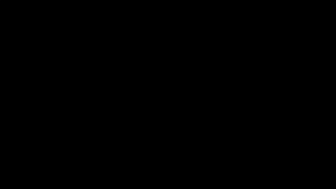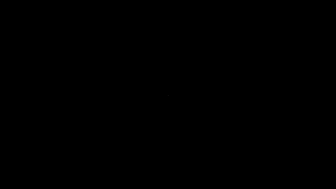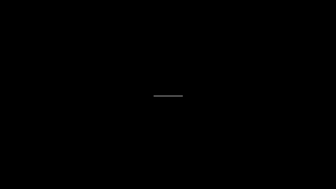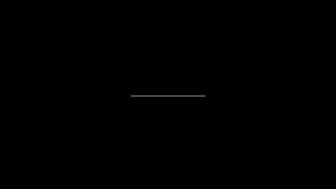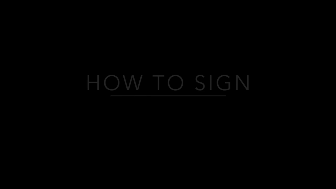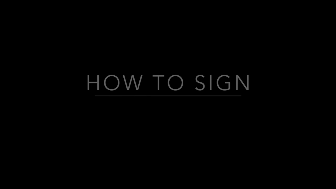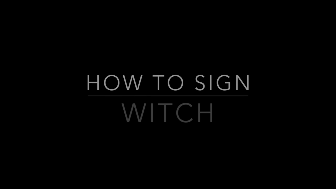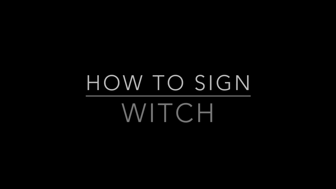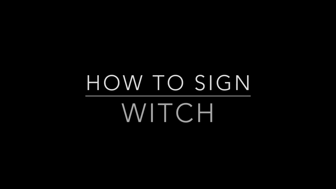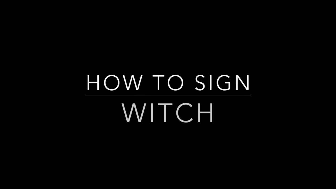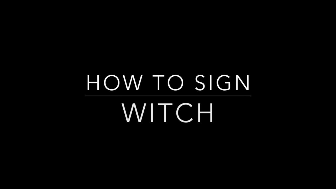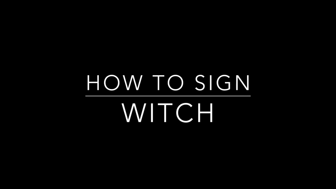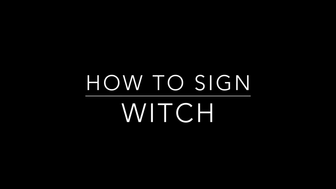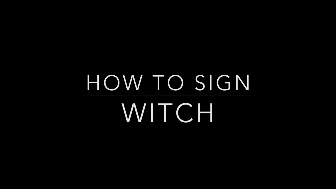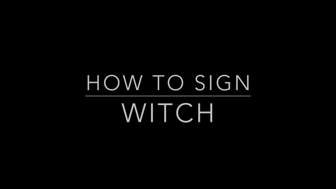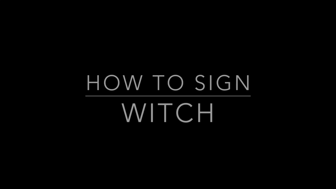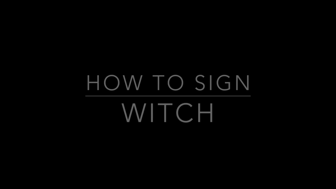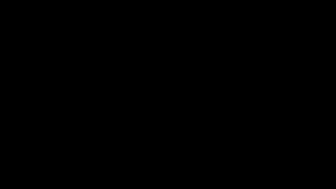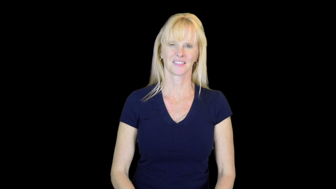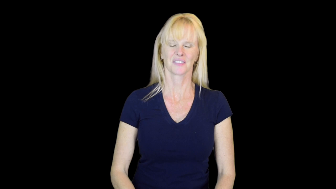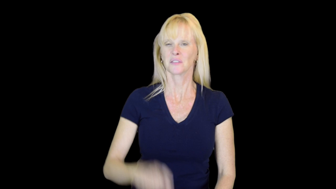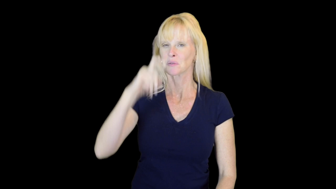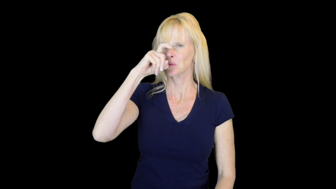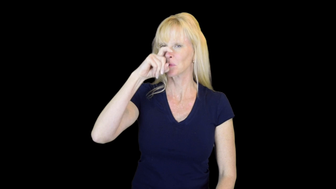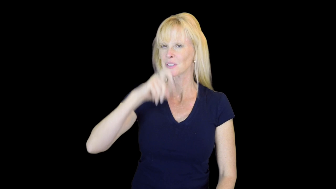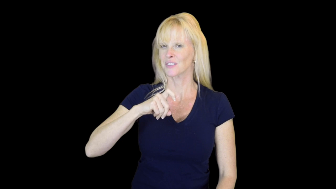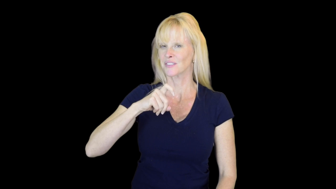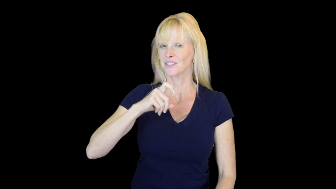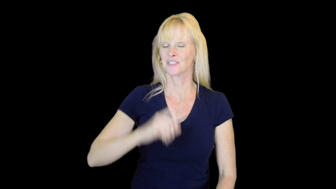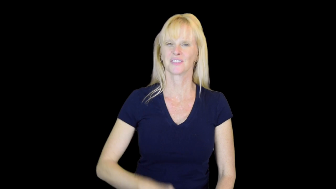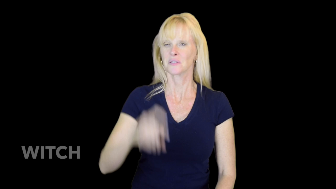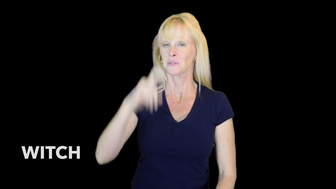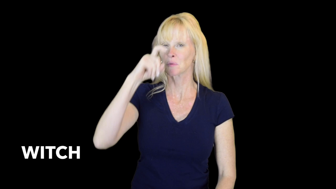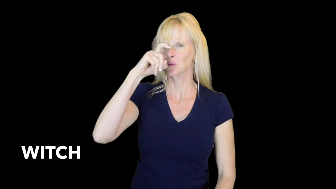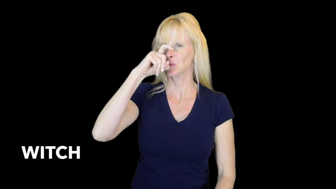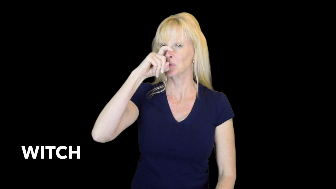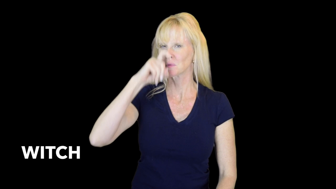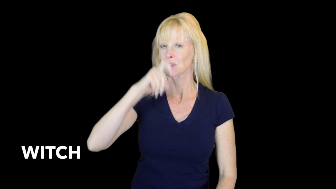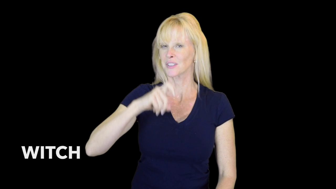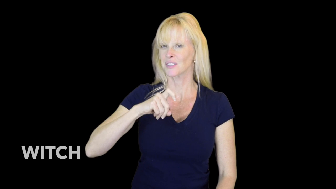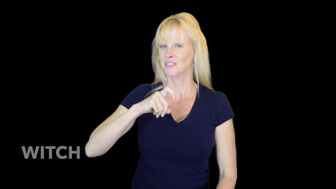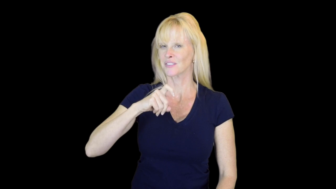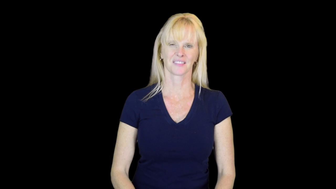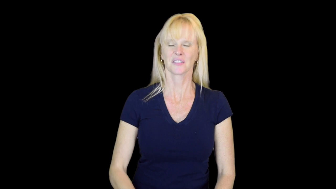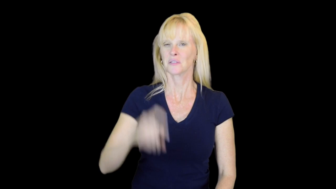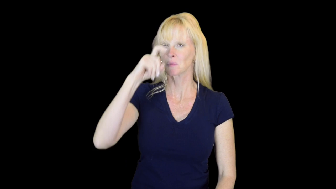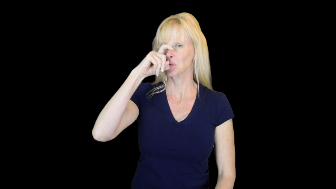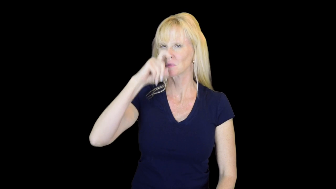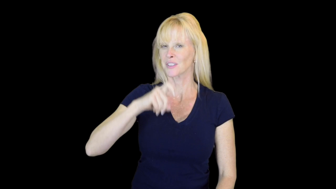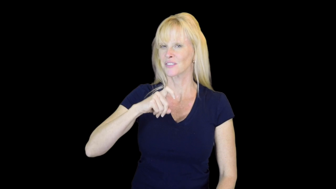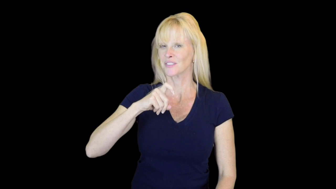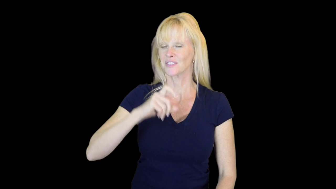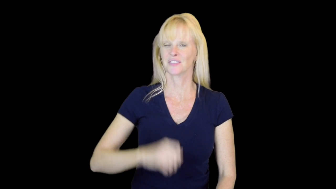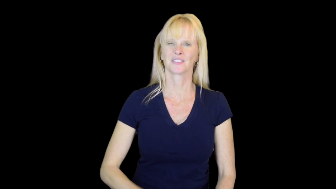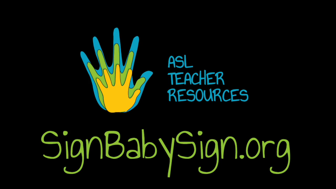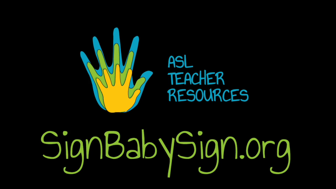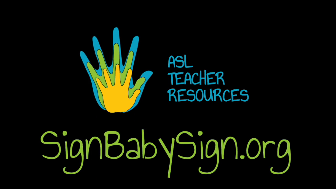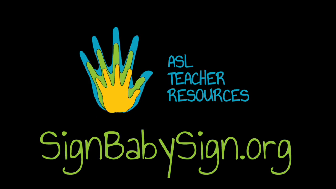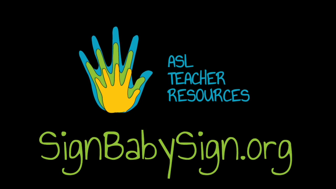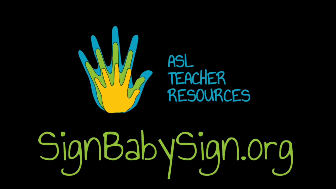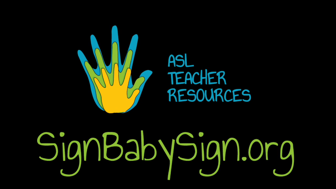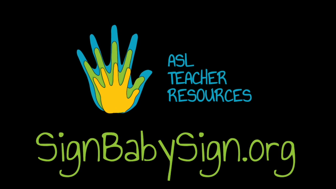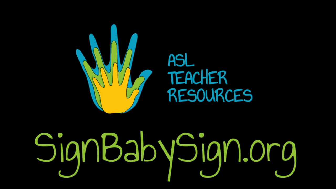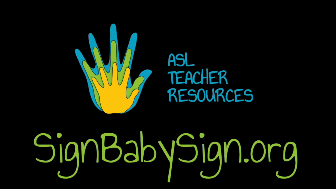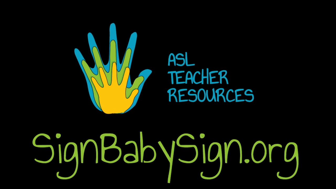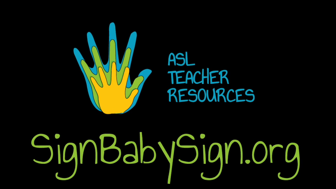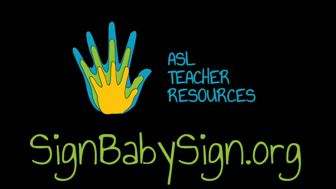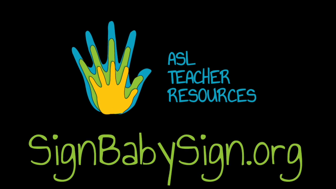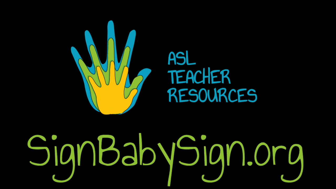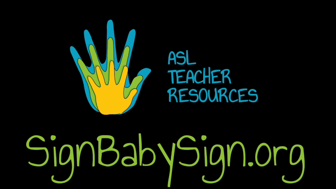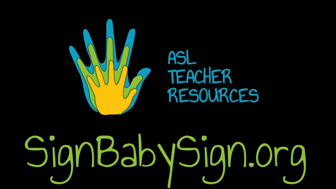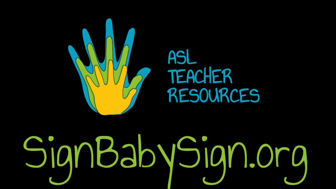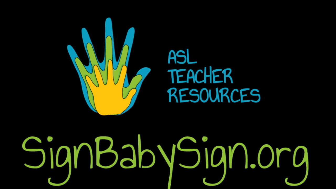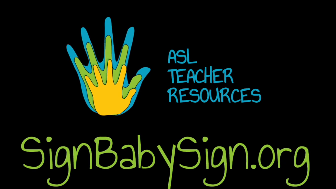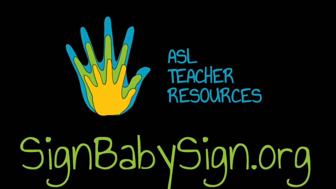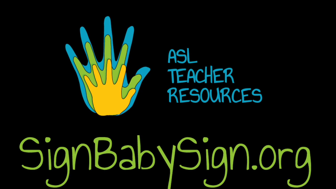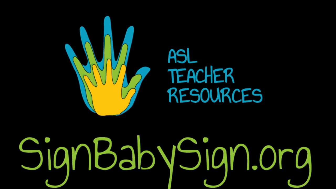Witch